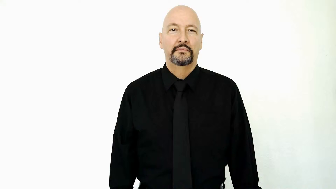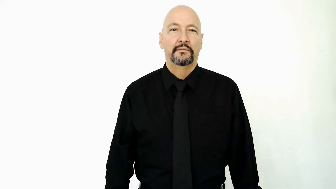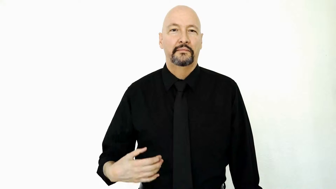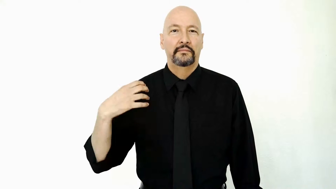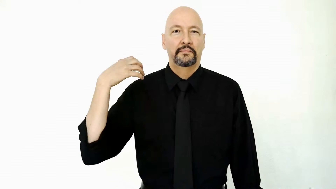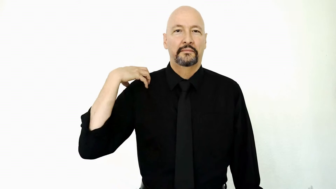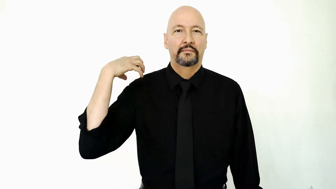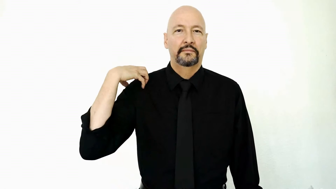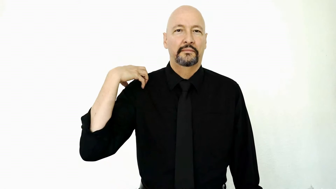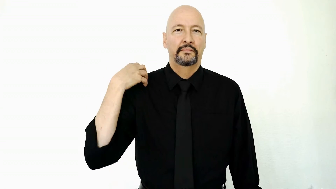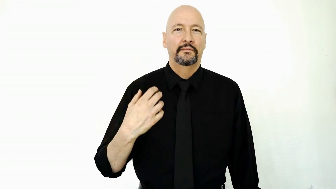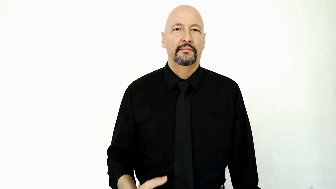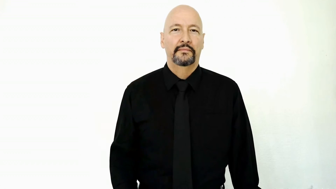BOSS-[captain/capitol/coach/chief/person-in-charge/academic-chair]